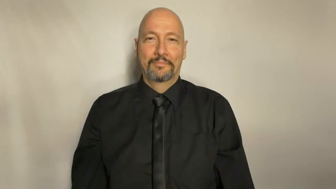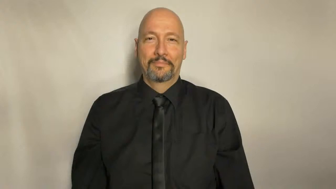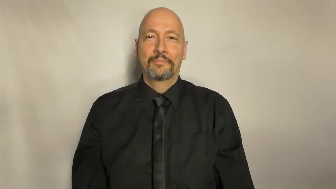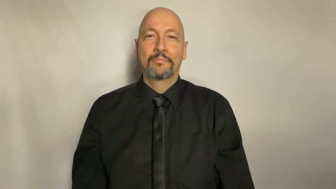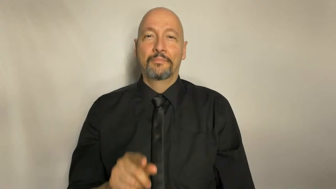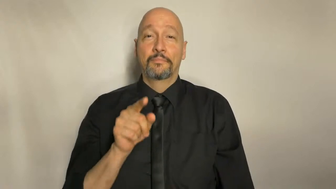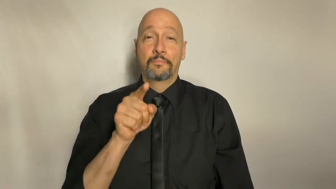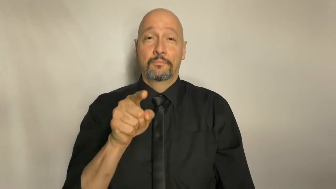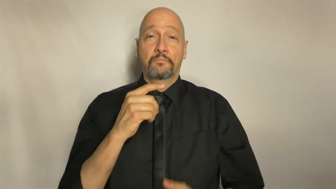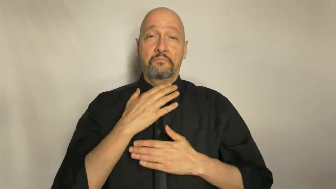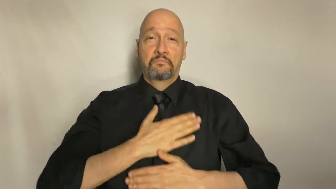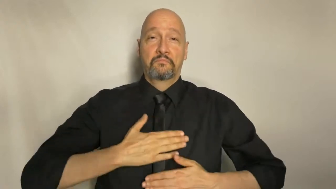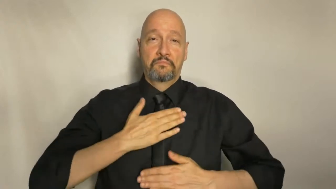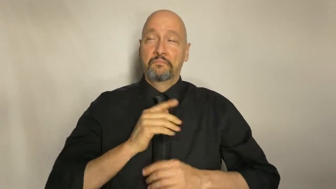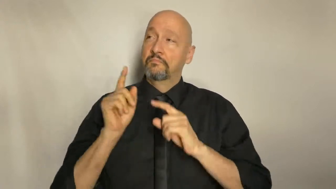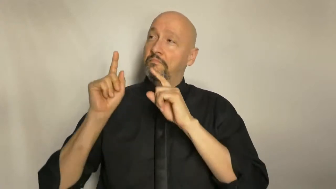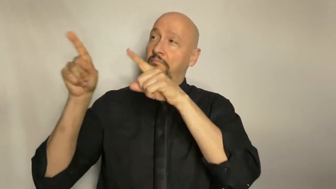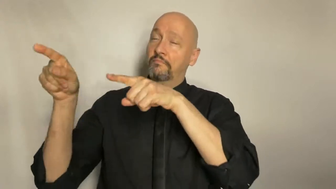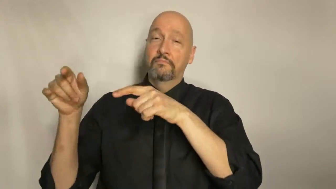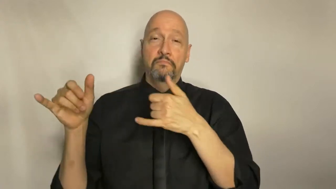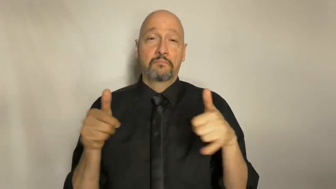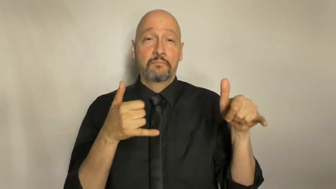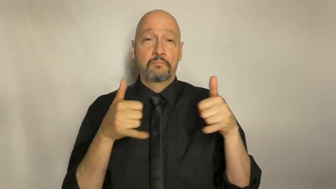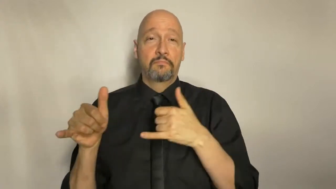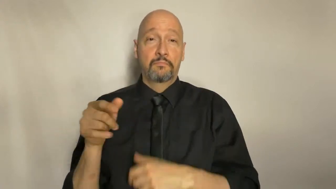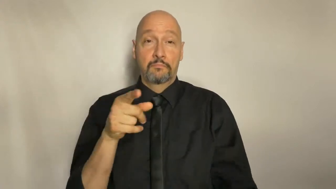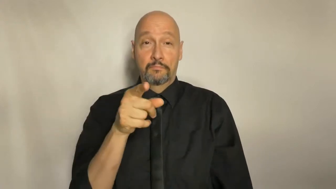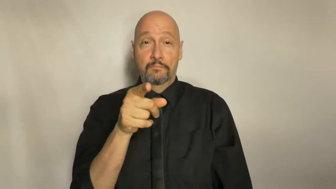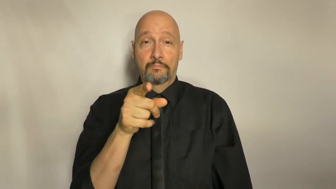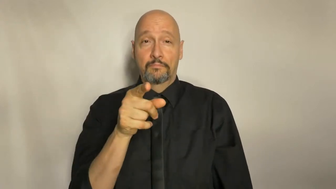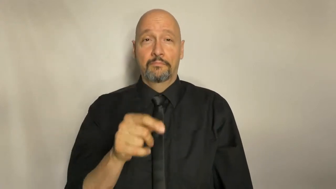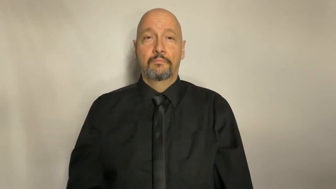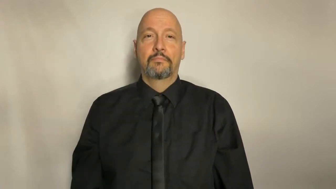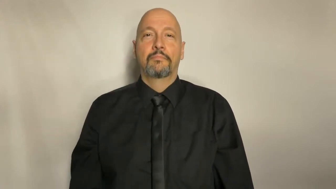you enjoy go to party you